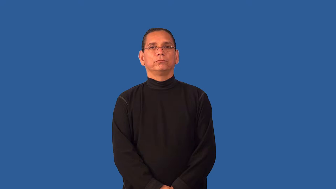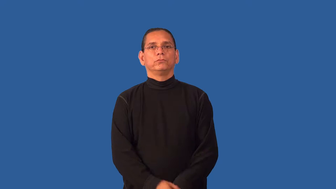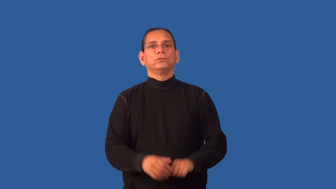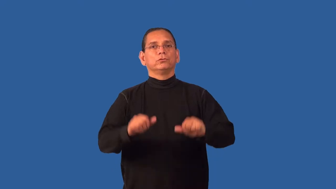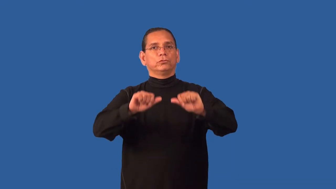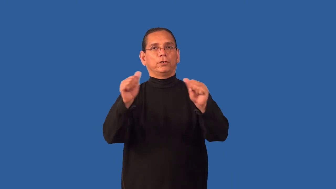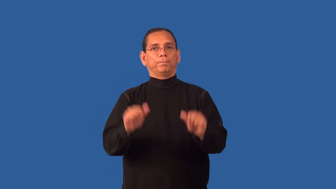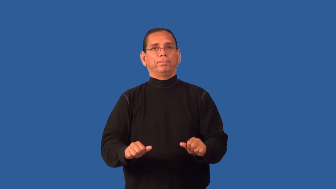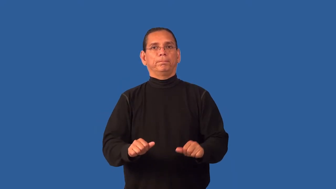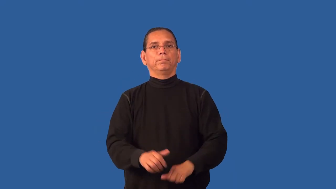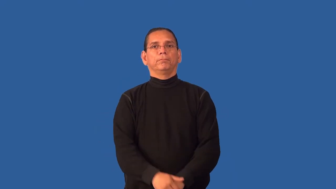figure-body shape